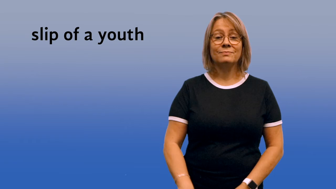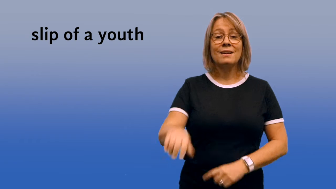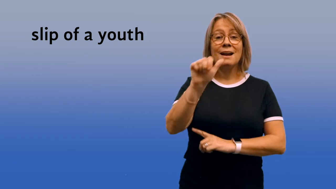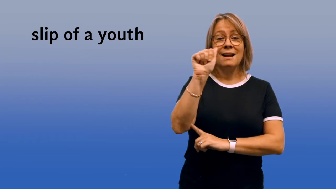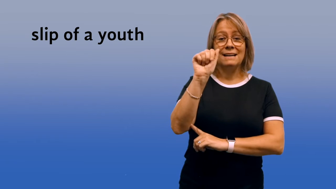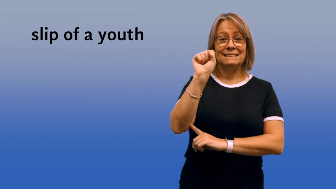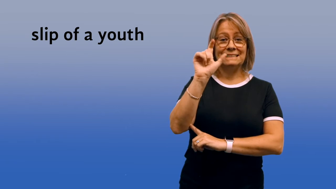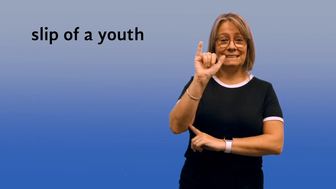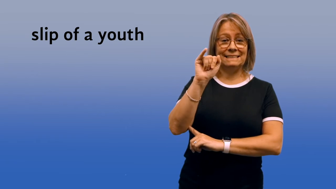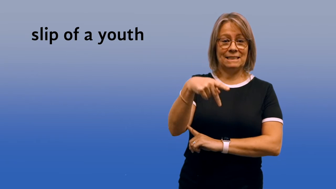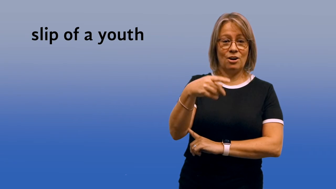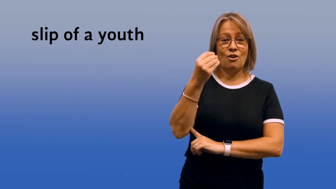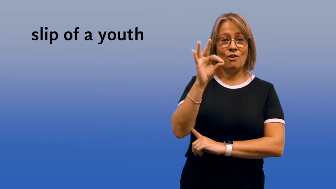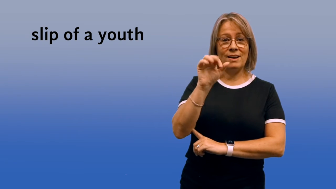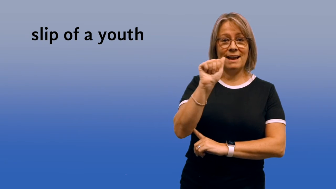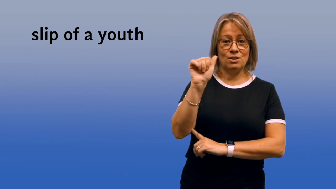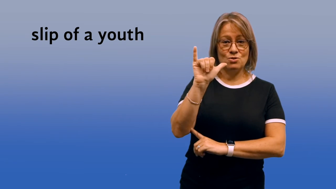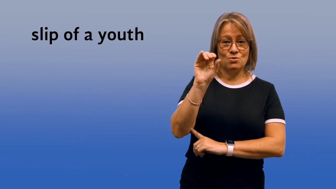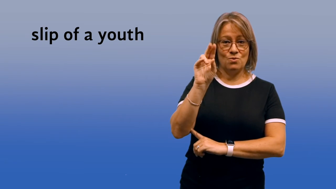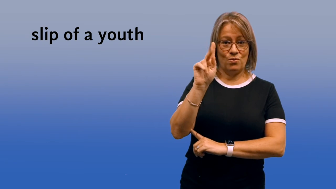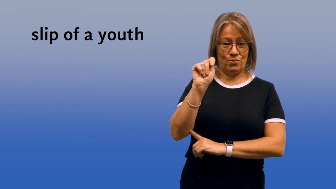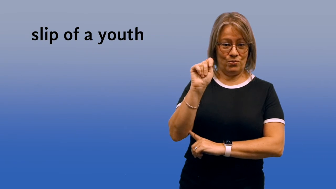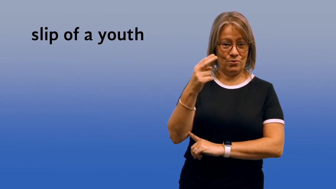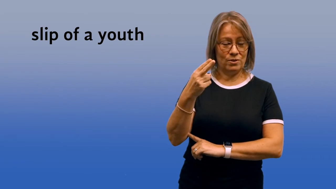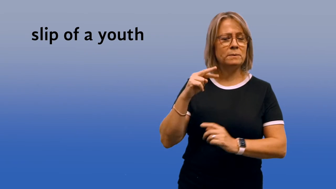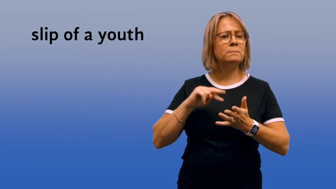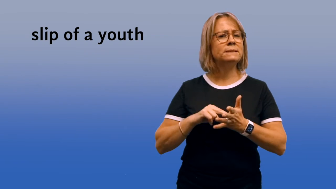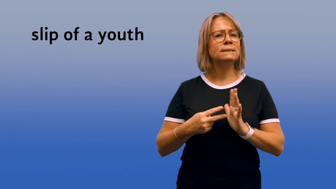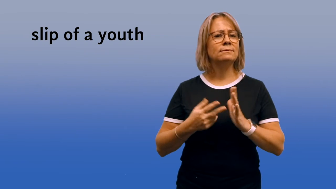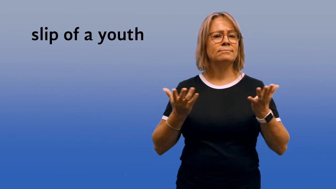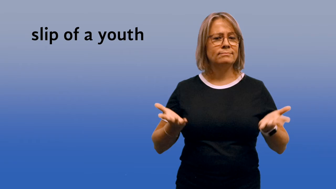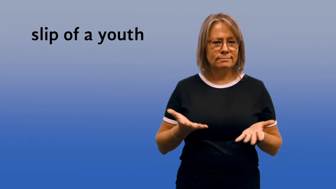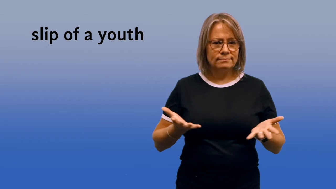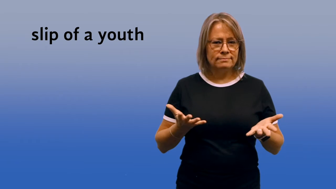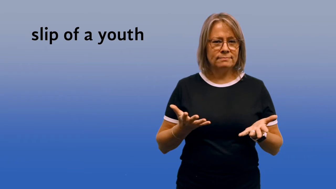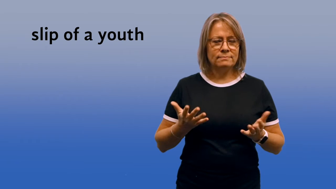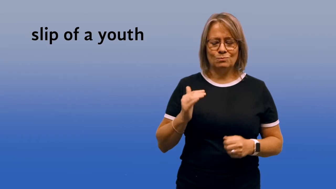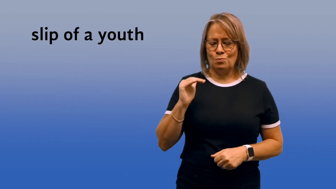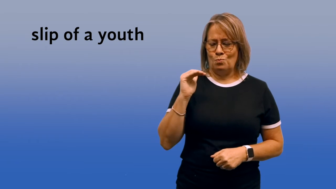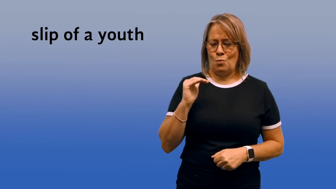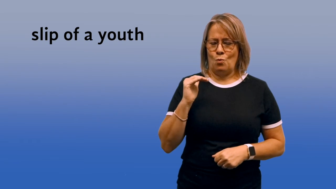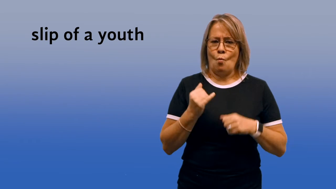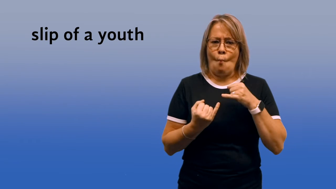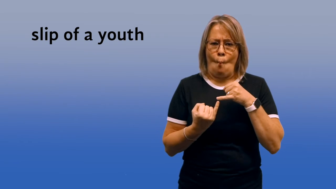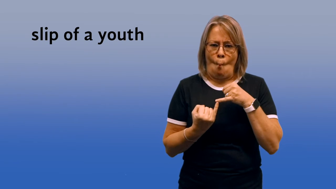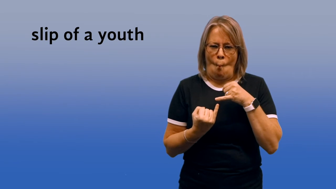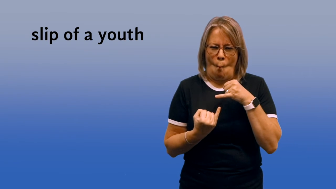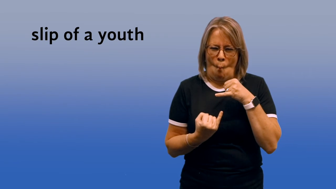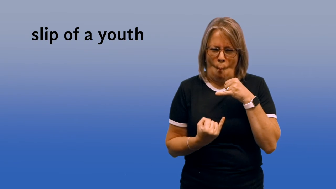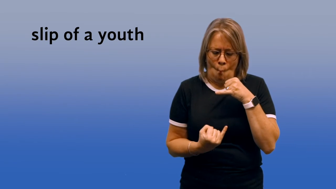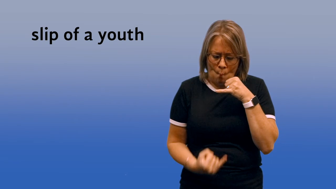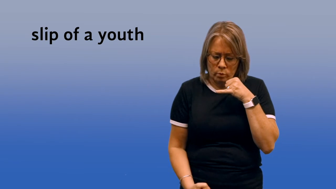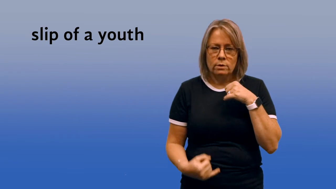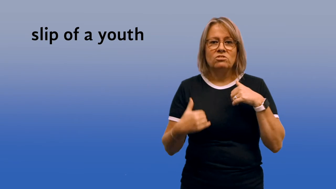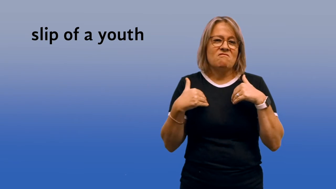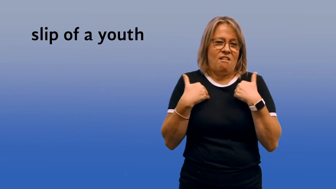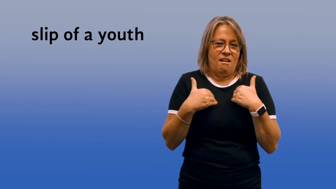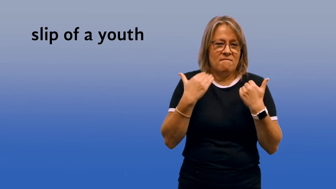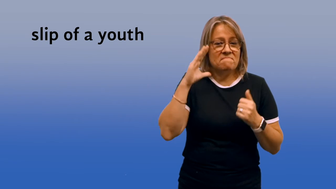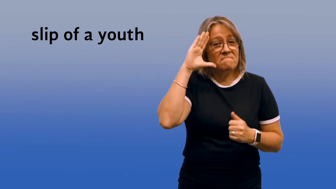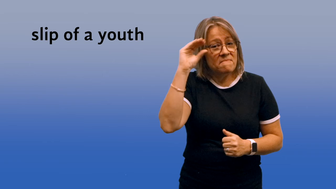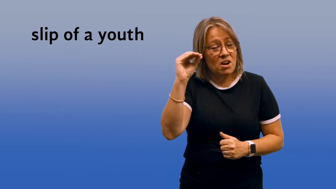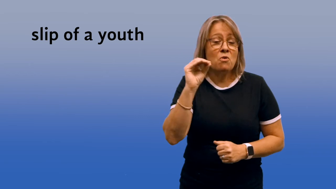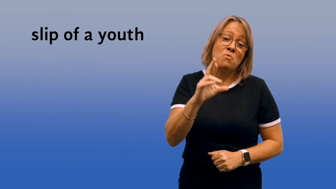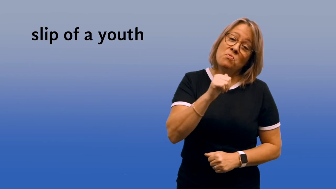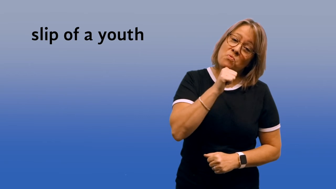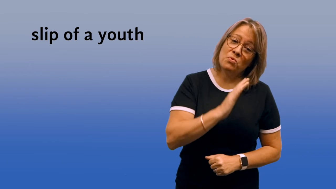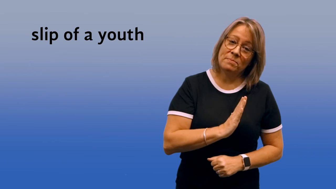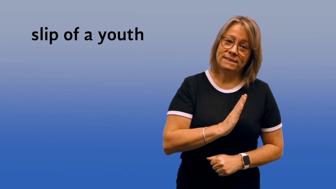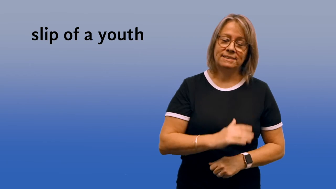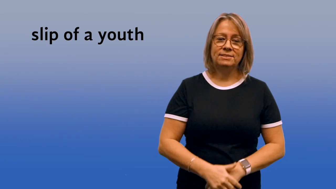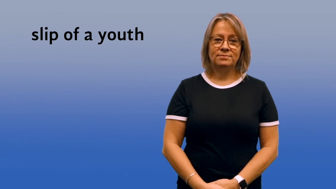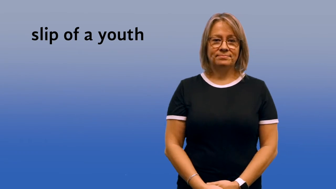A Slip of a Youth